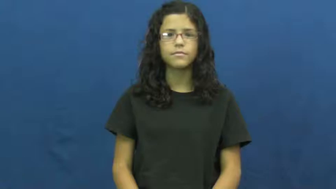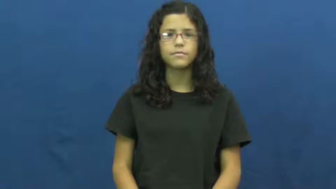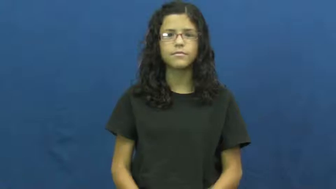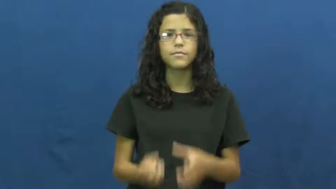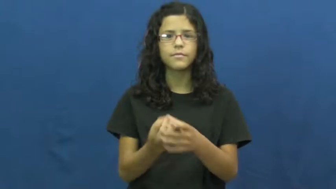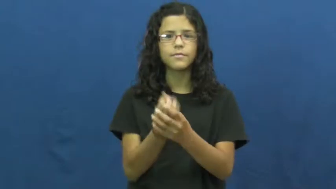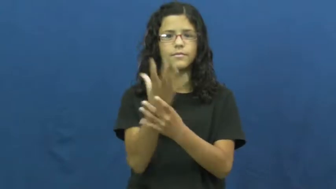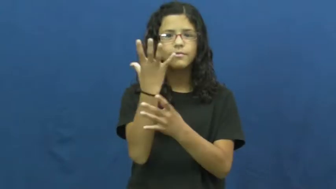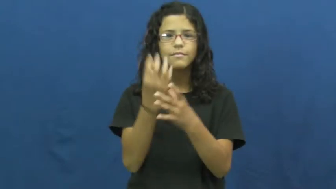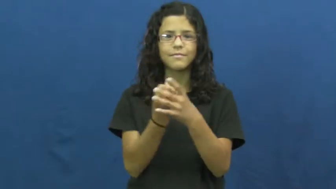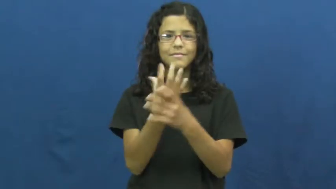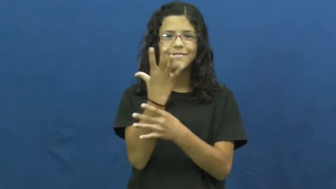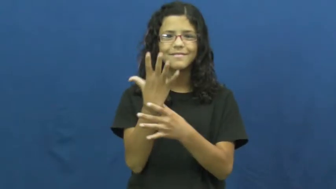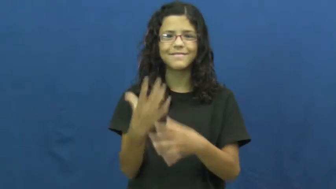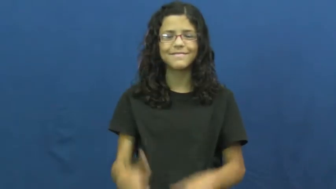spring,vernal-season